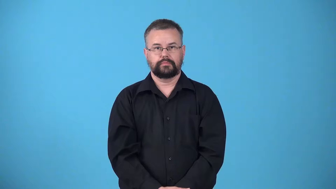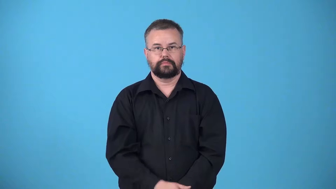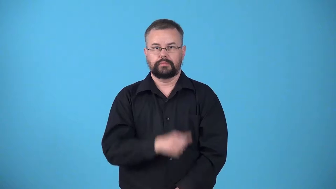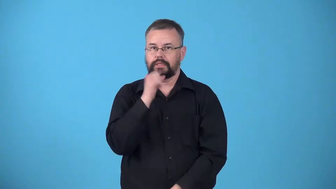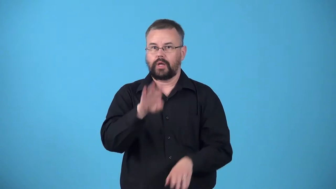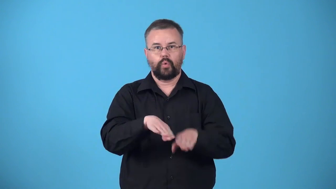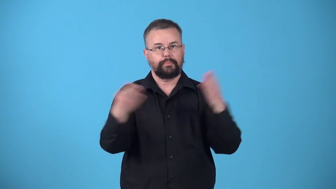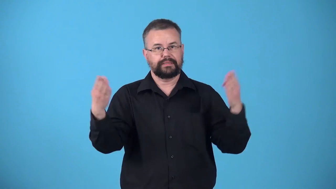unopened